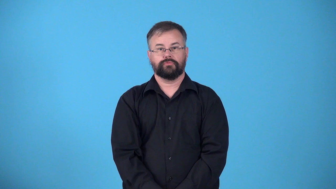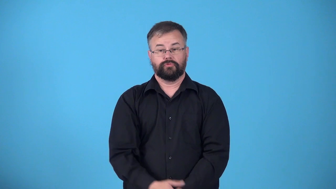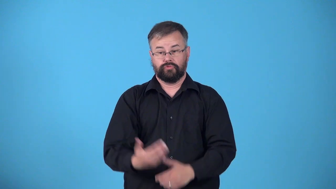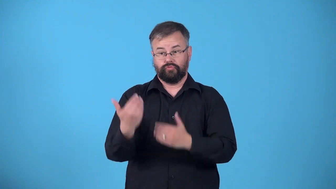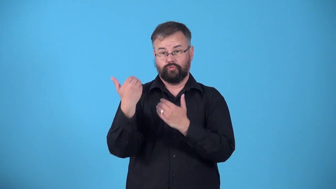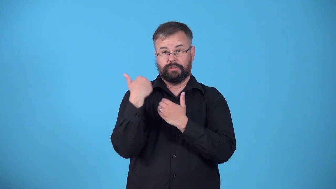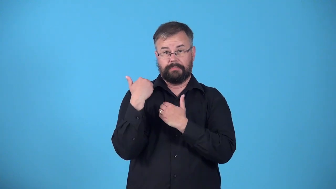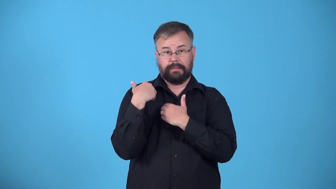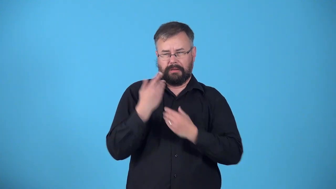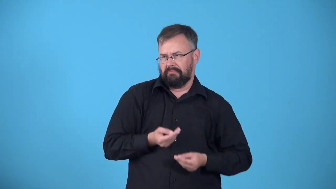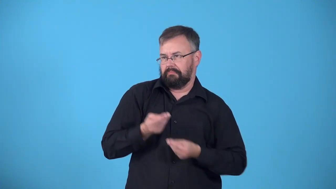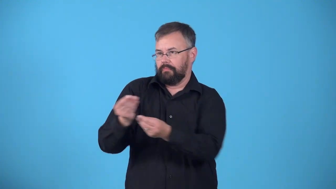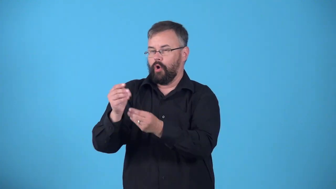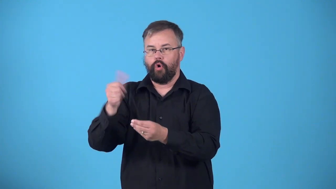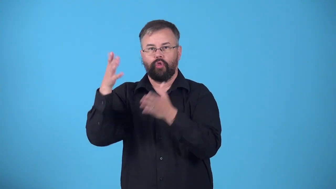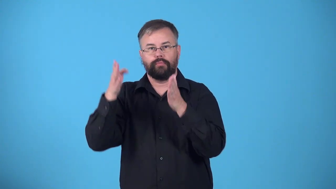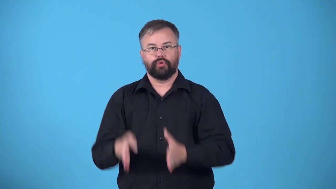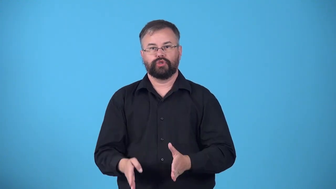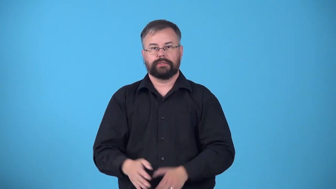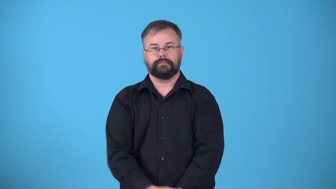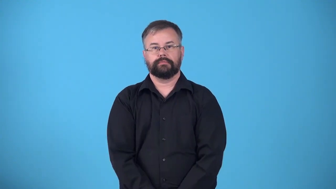hand off